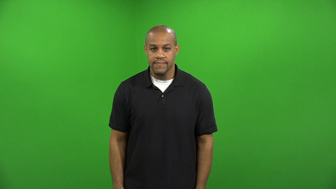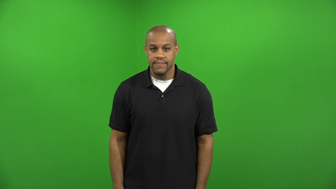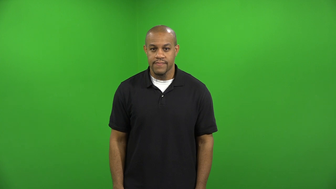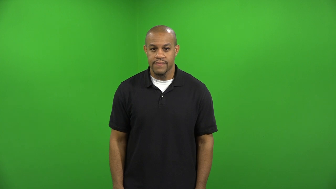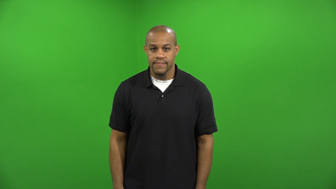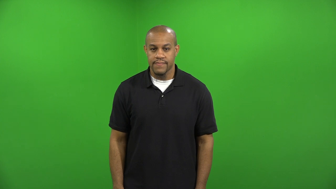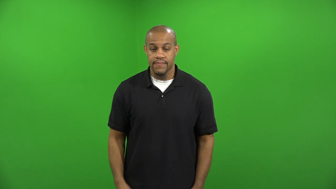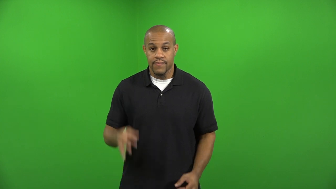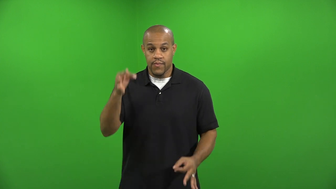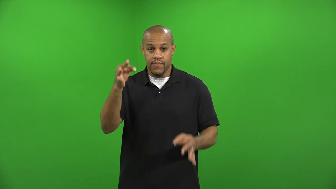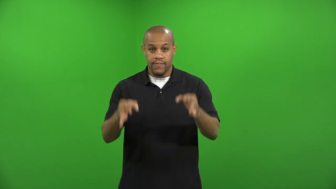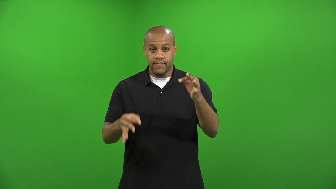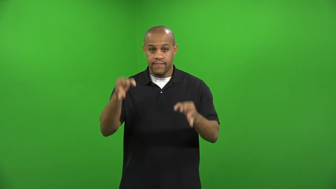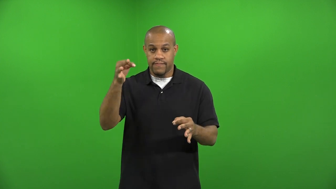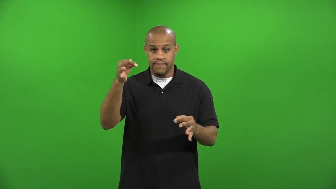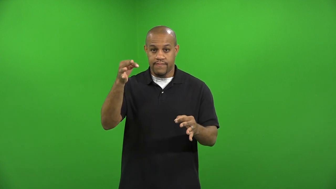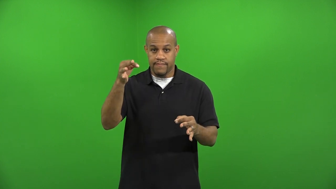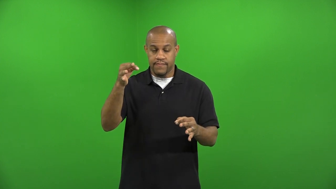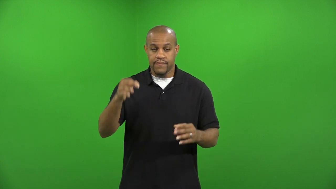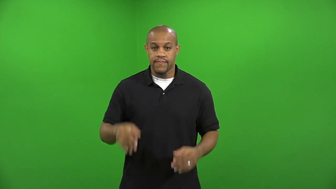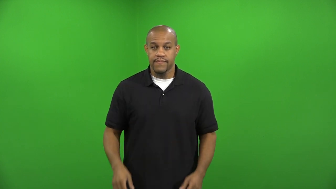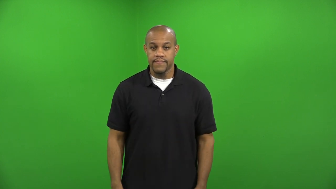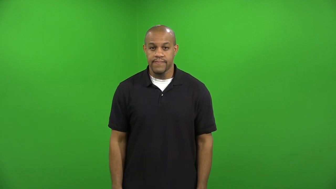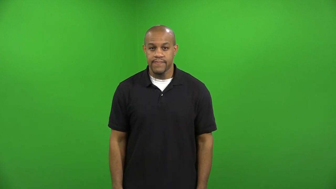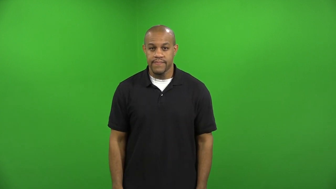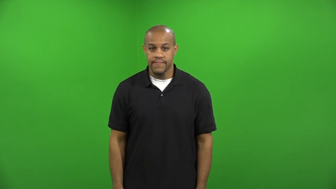Umpire